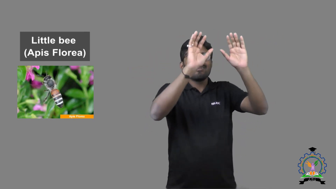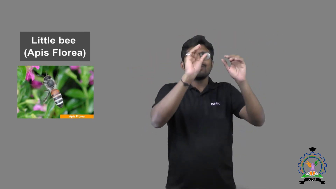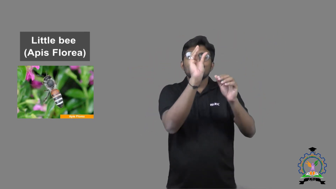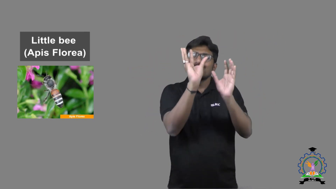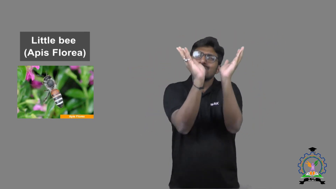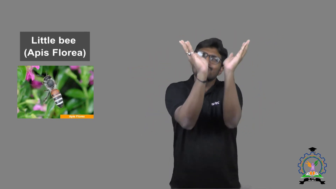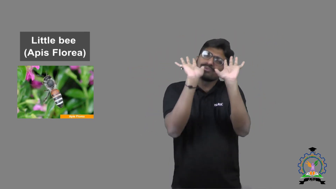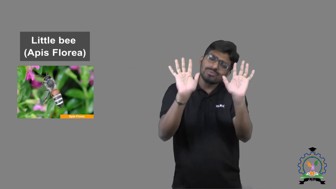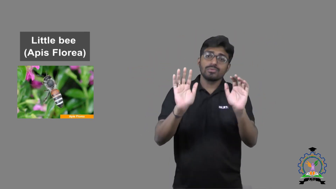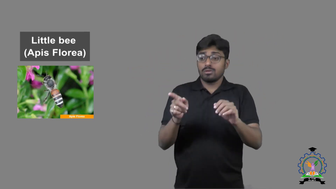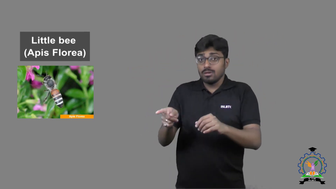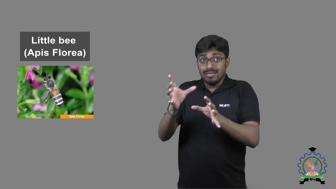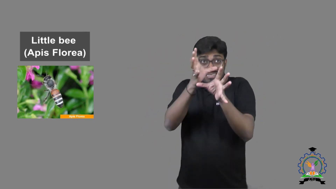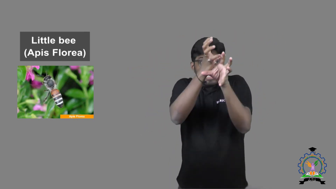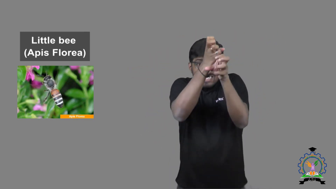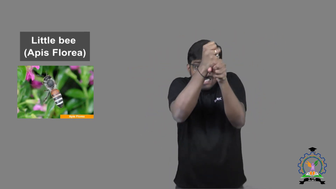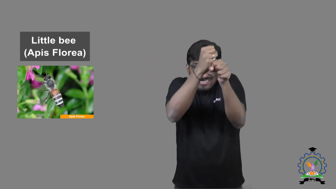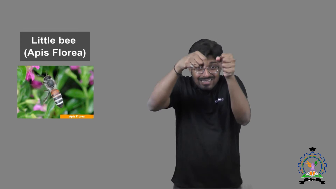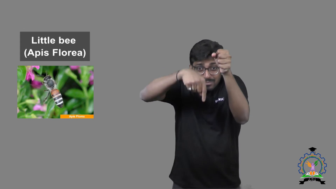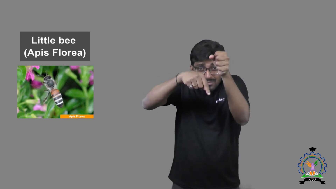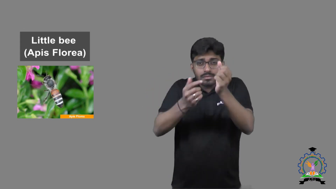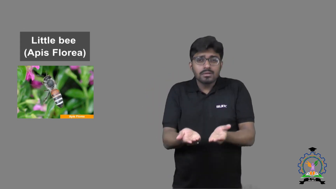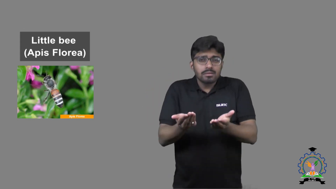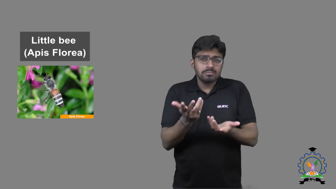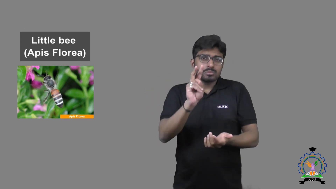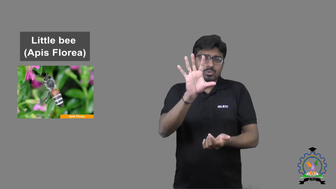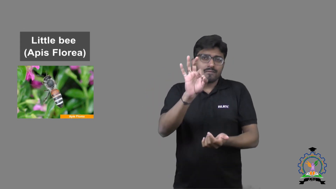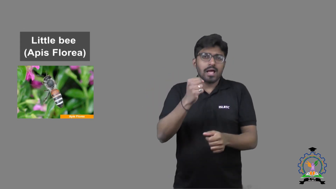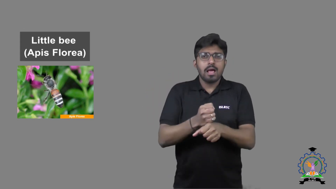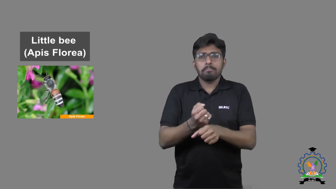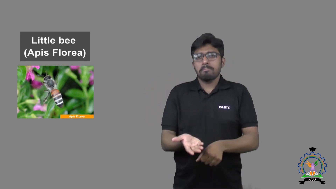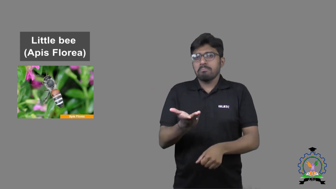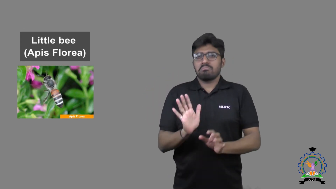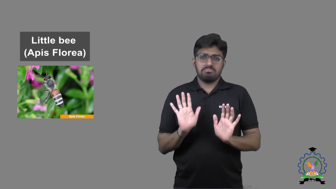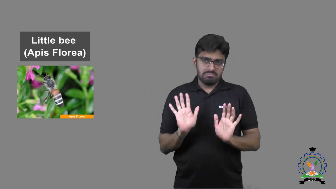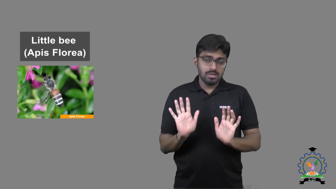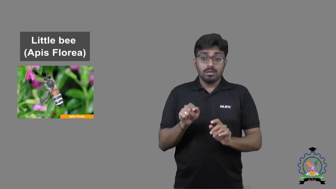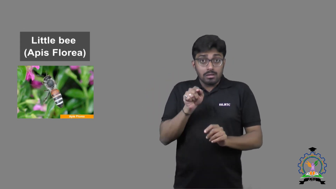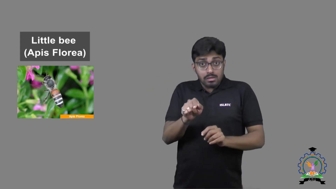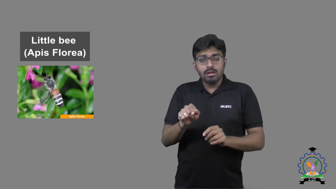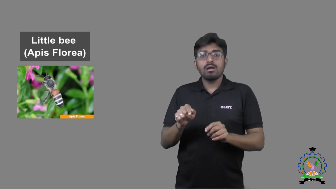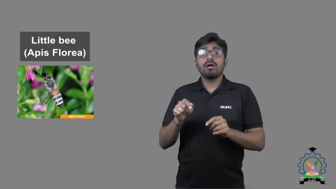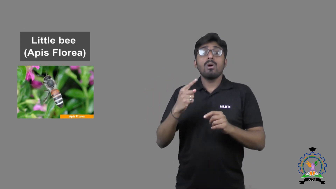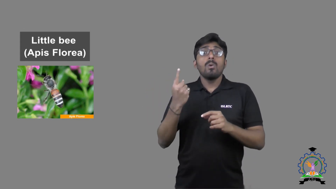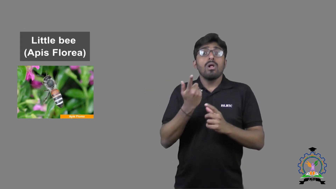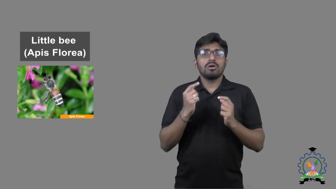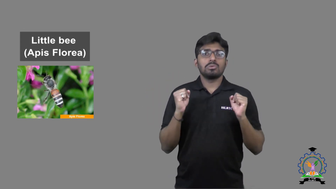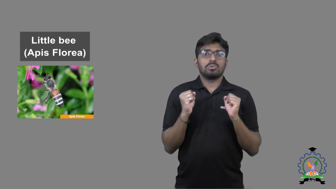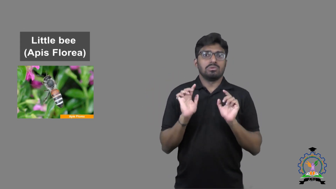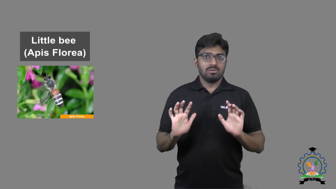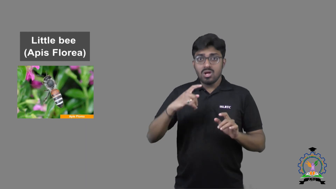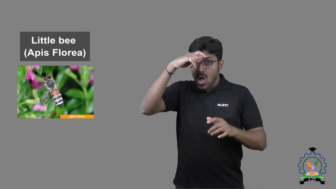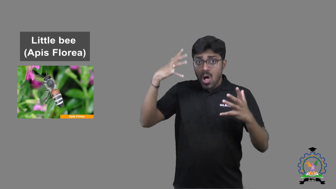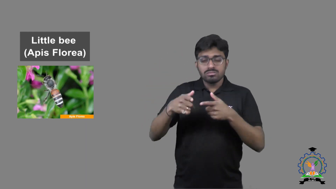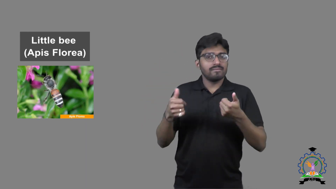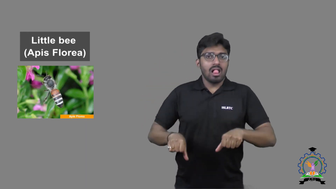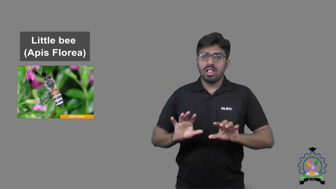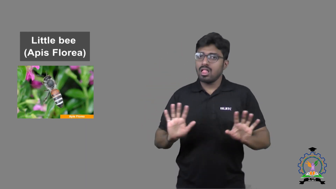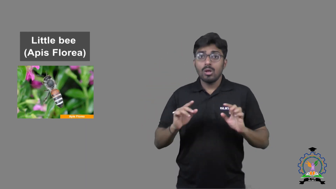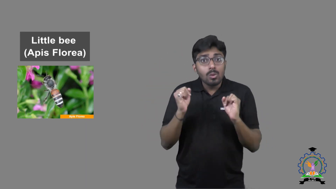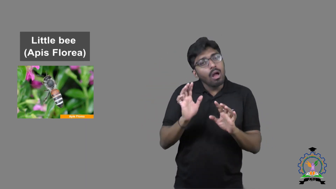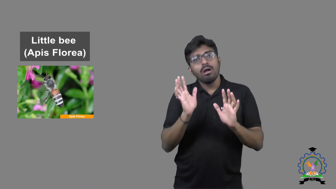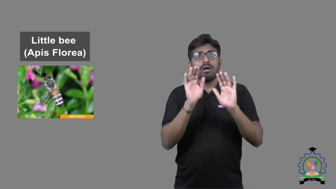Little bee Apis Florea